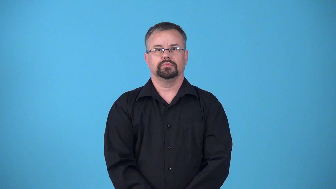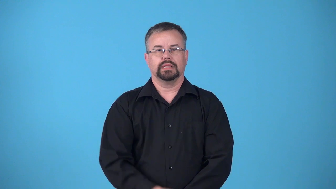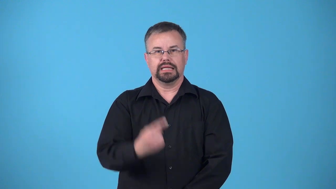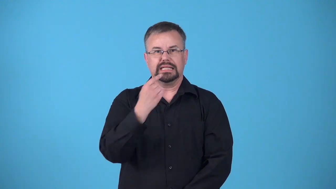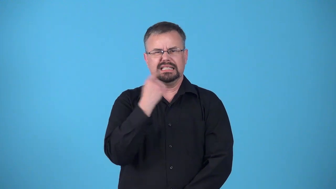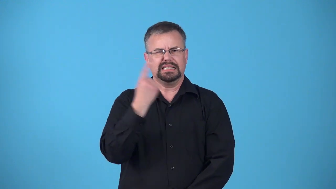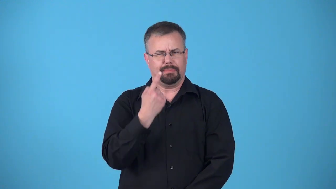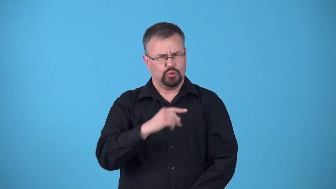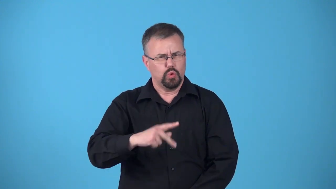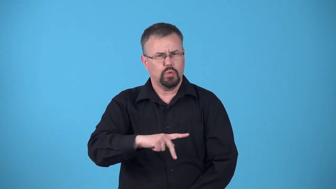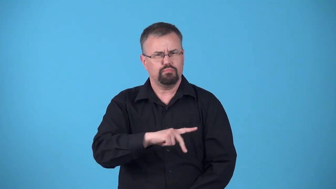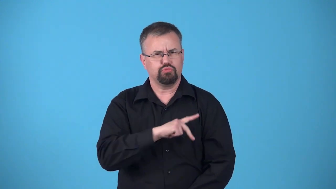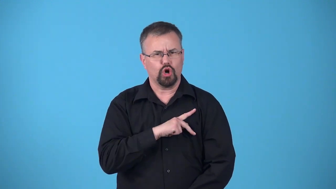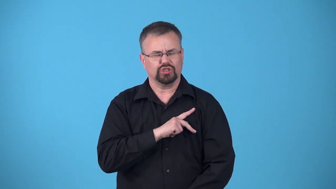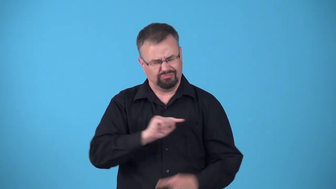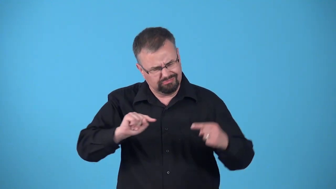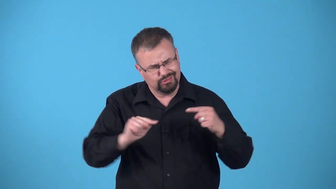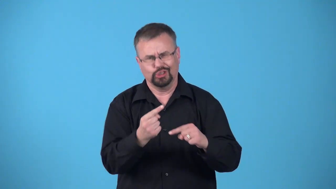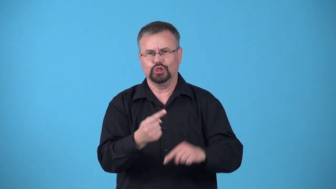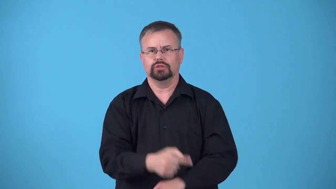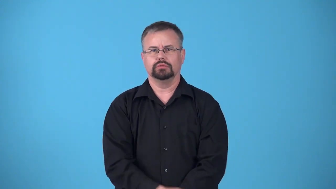hit below the belt